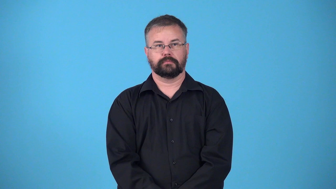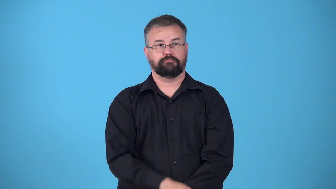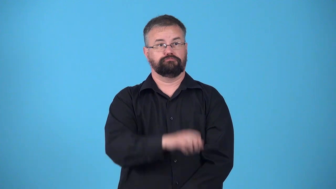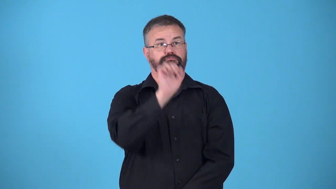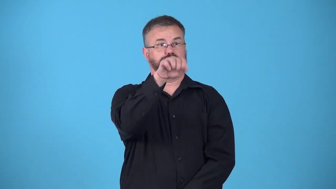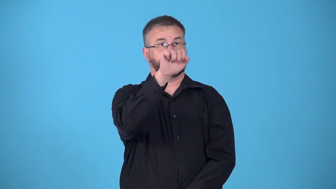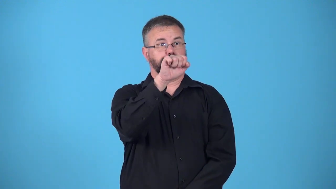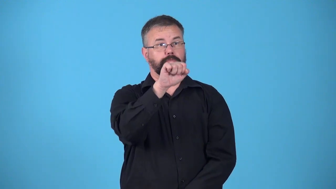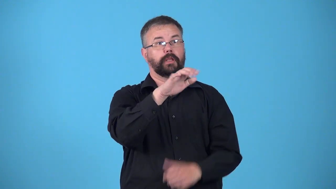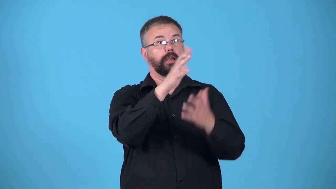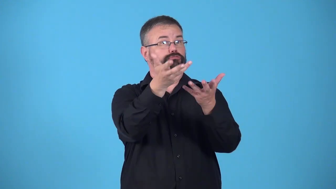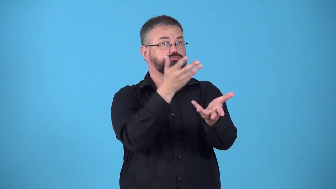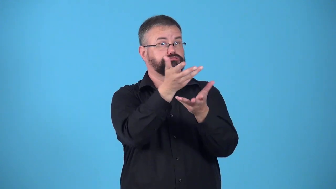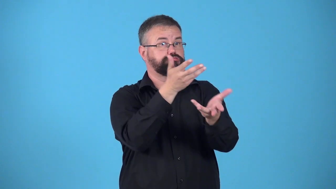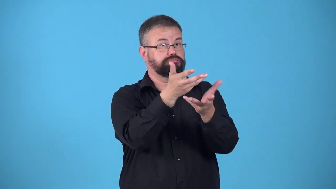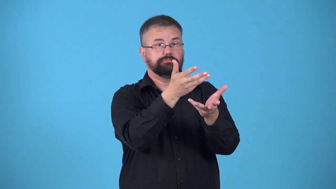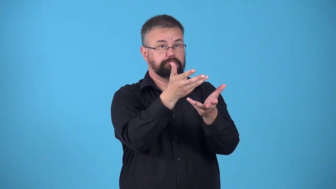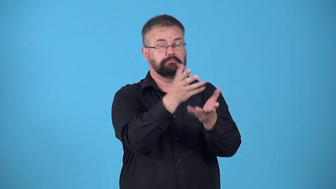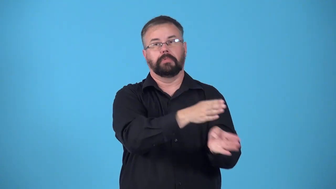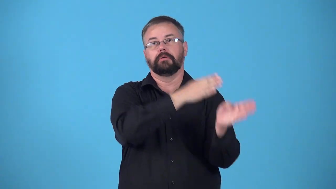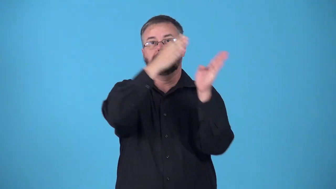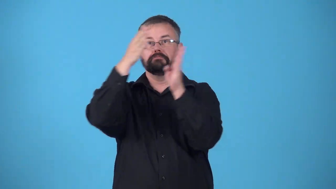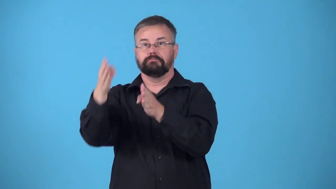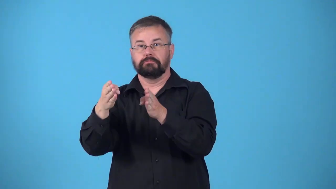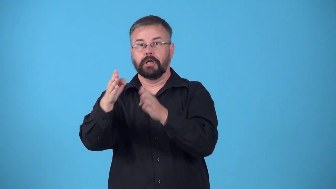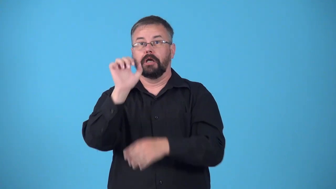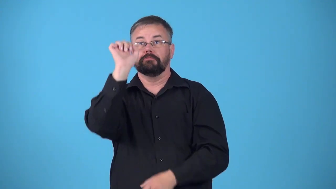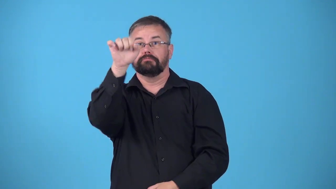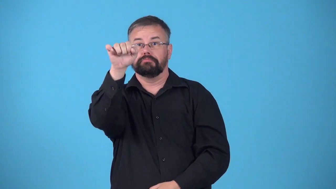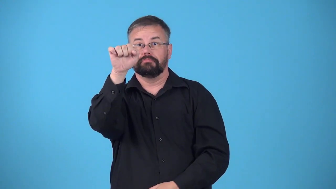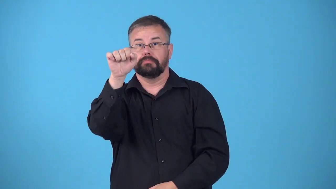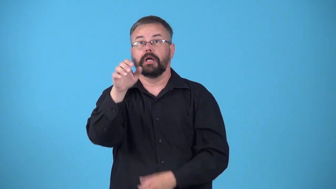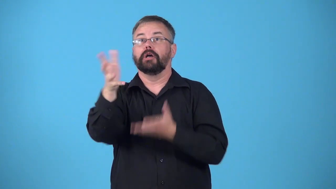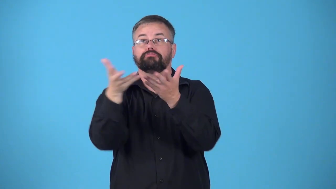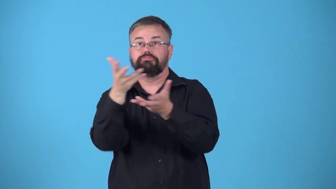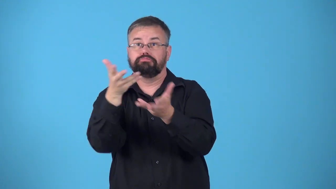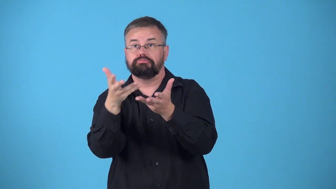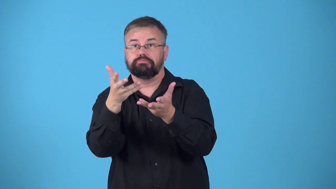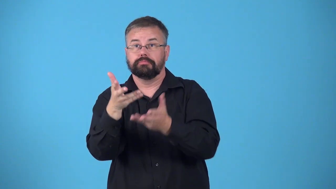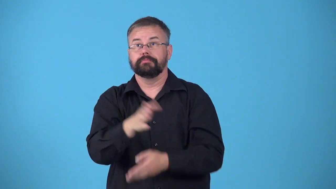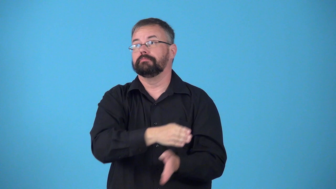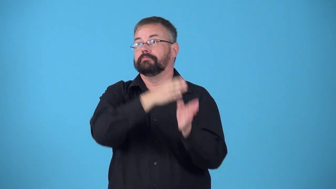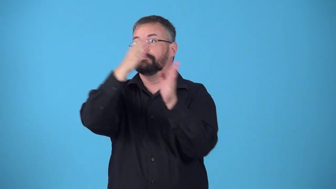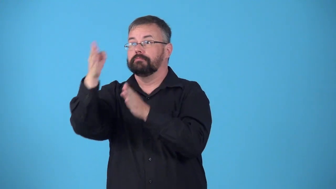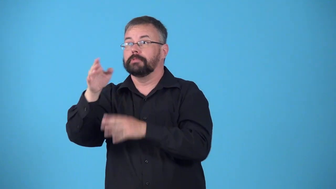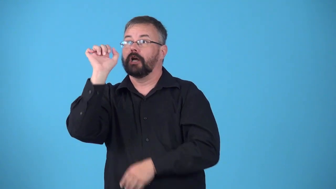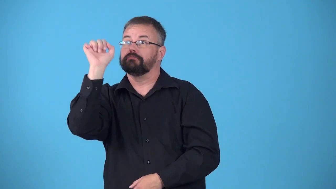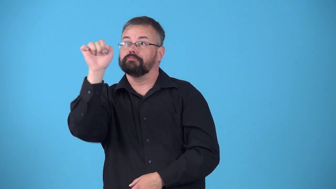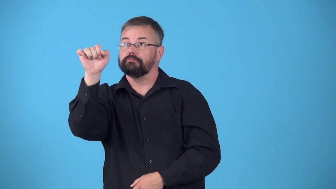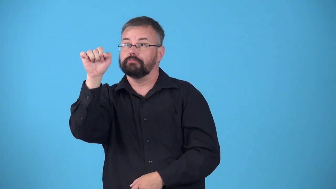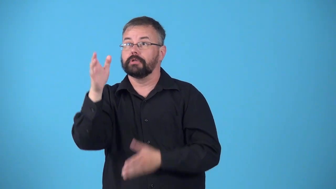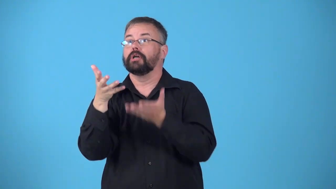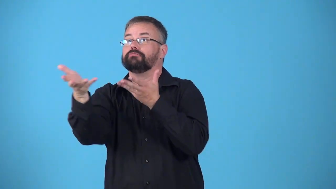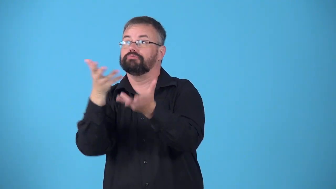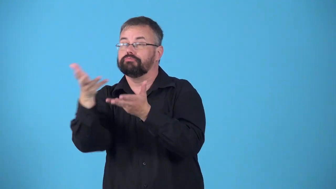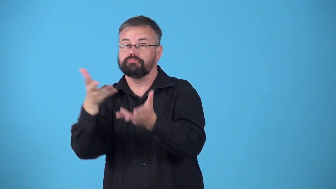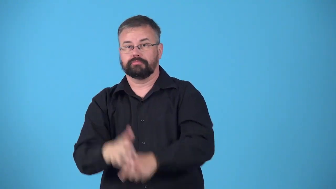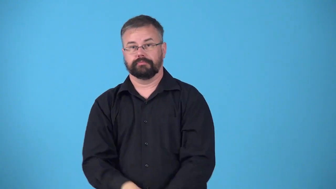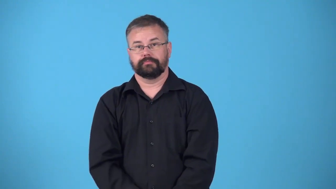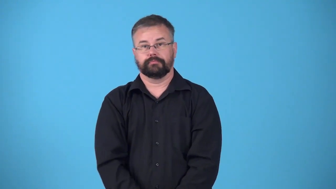door-to-door